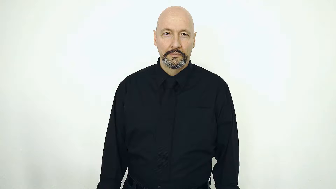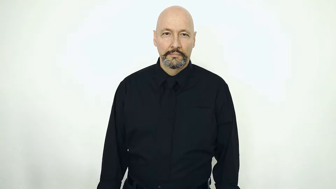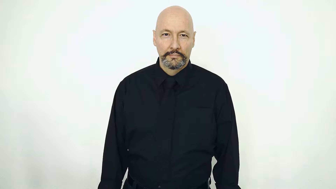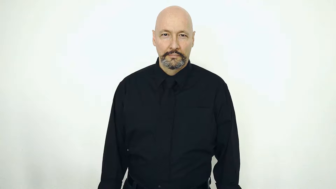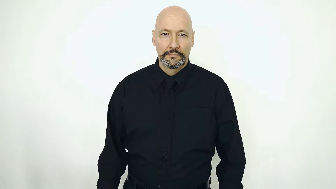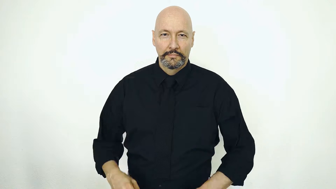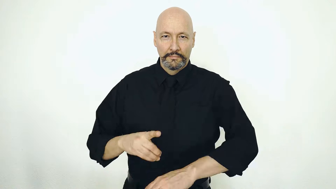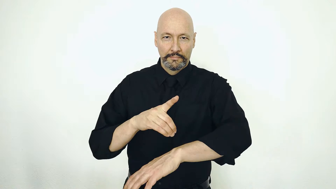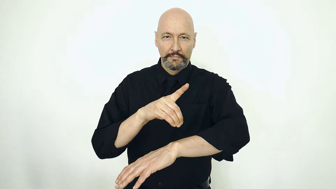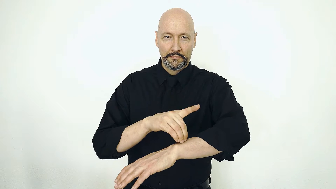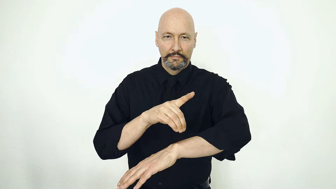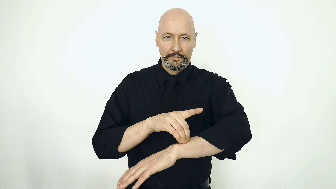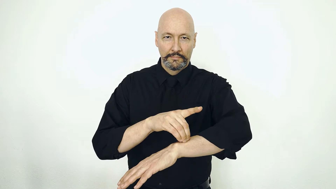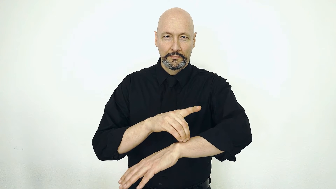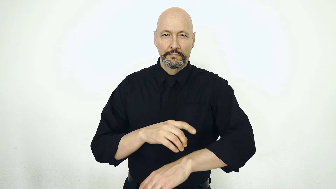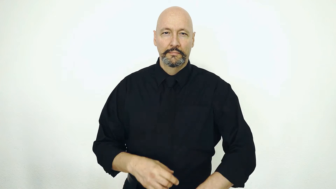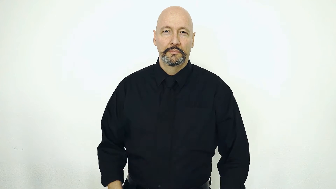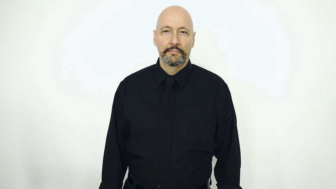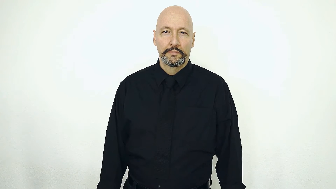DUTY-[version]-[not-recommended]